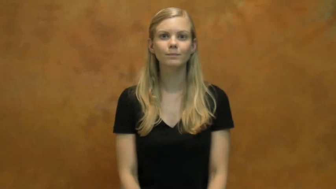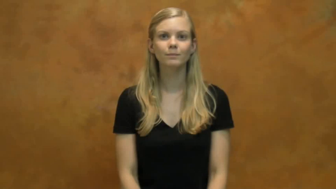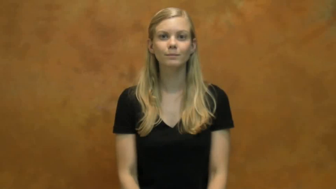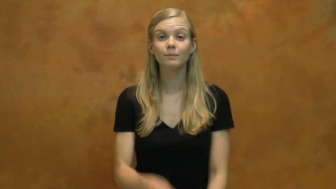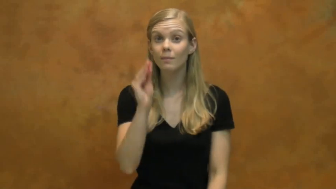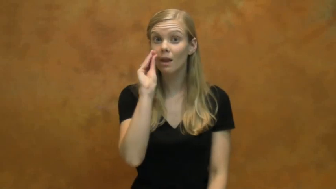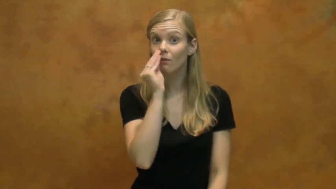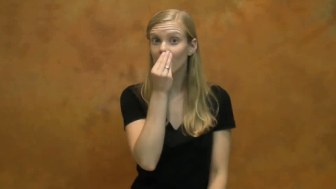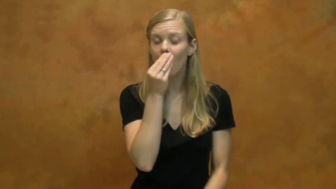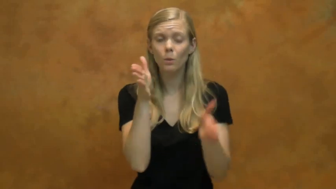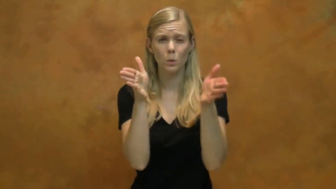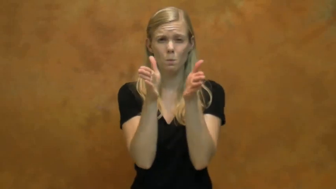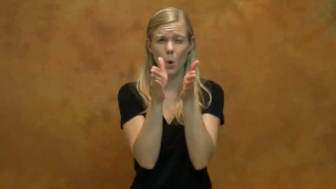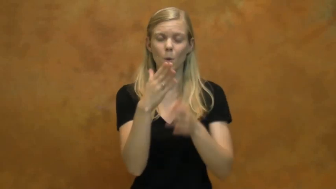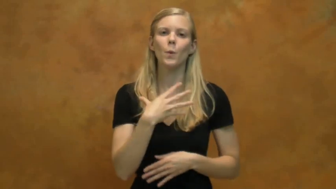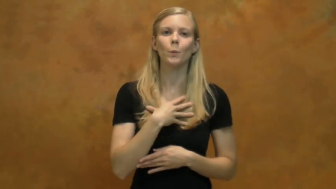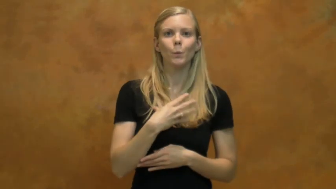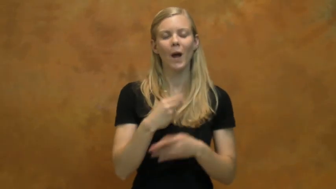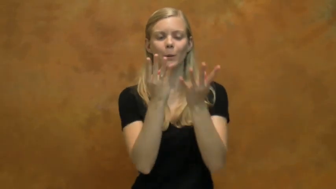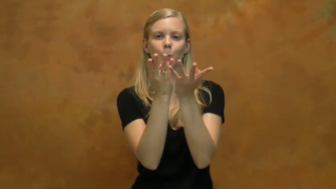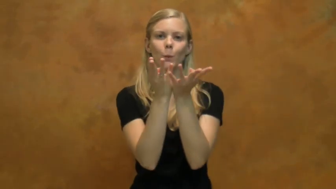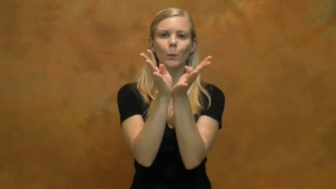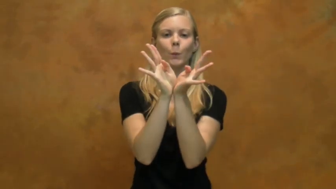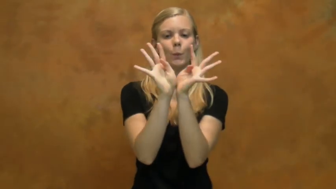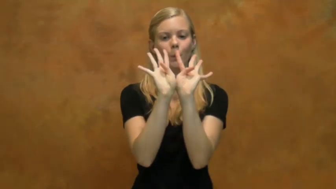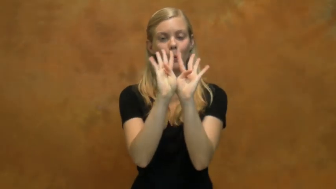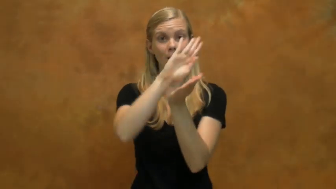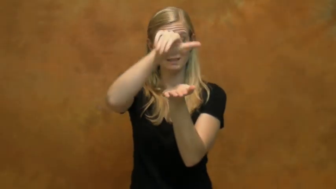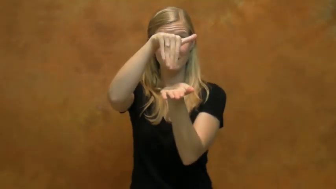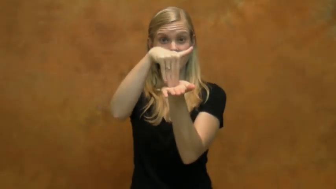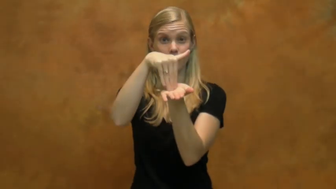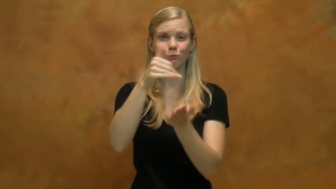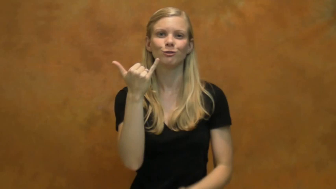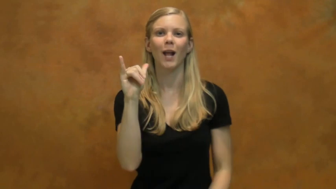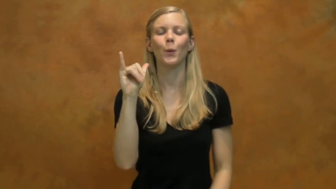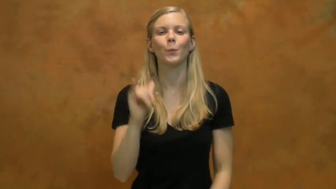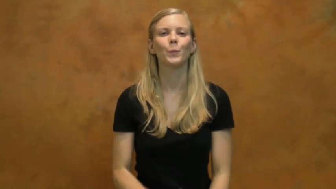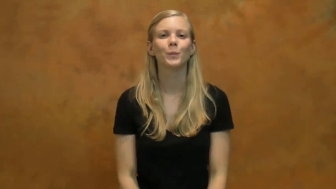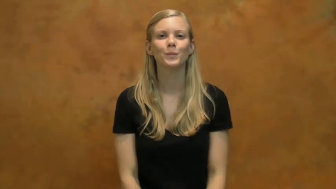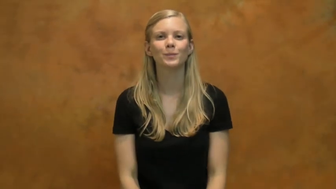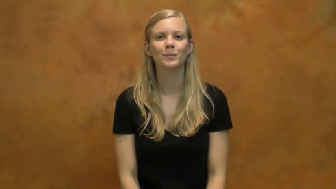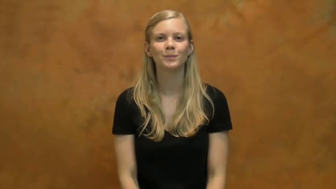daisy